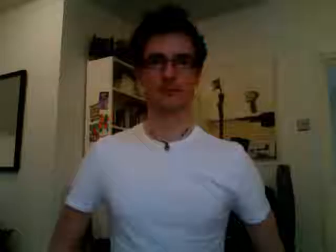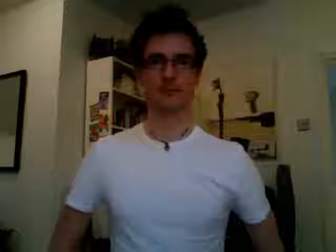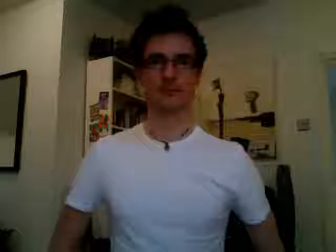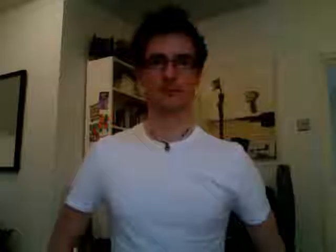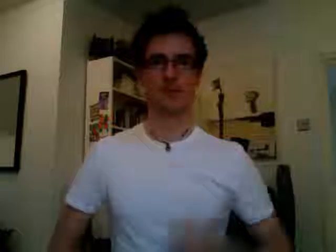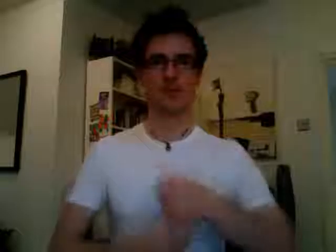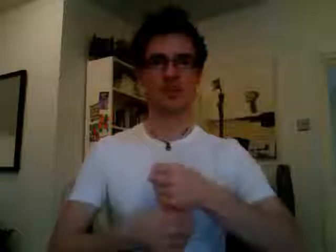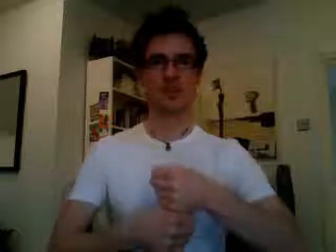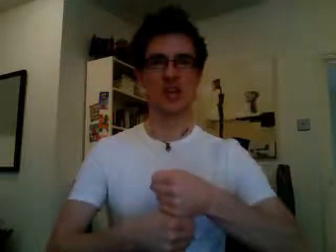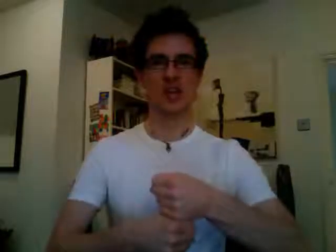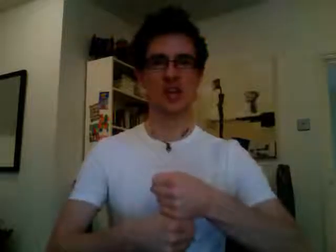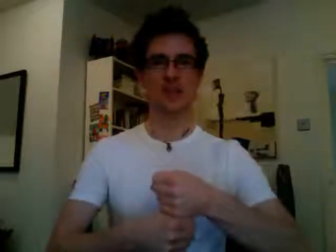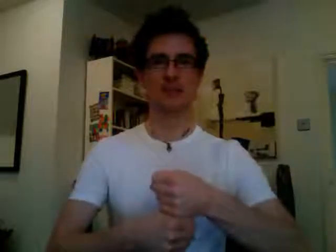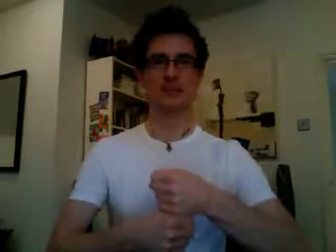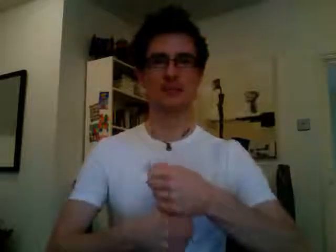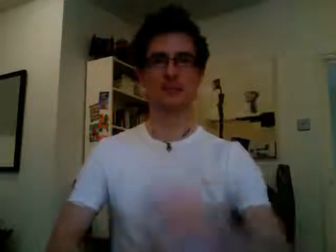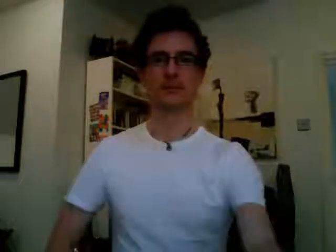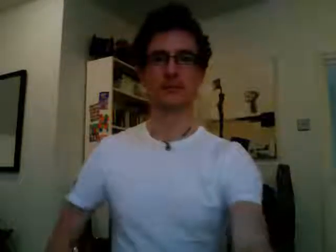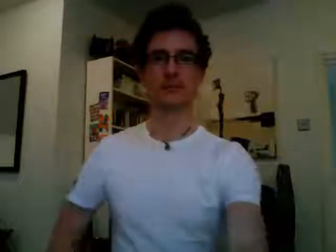G